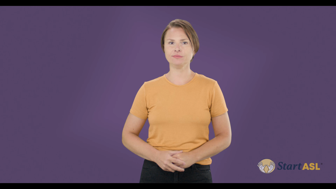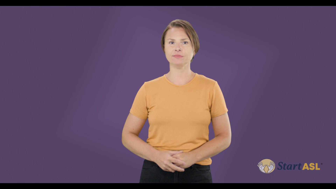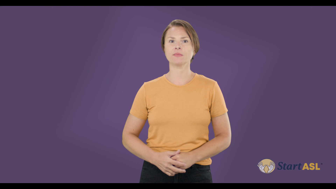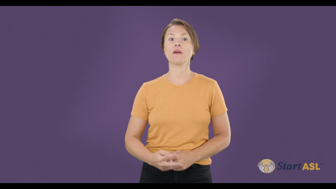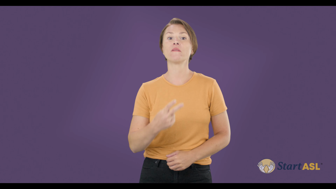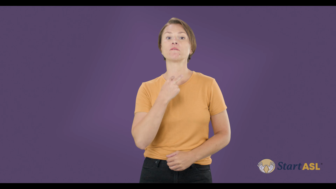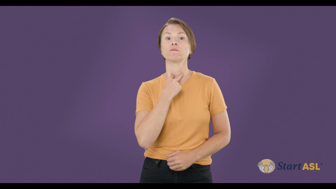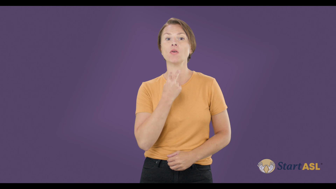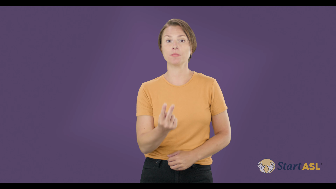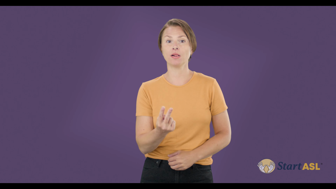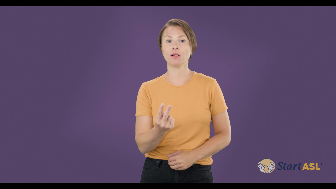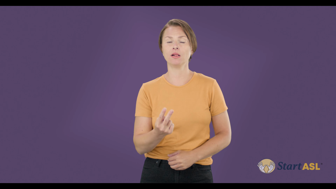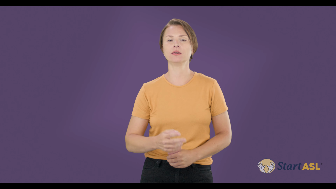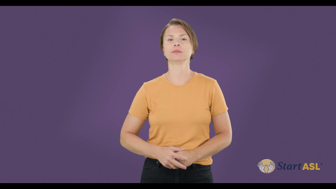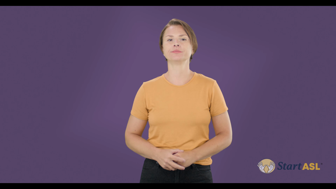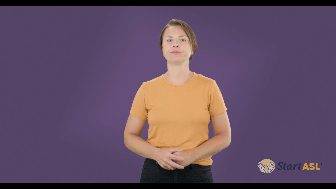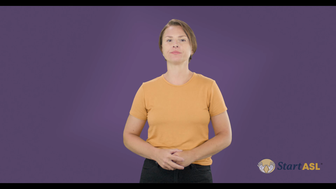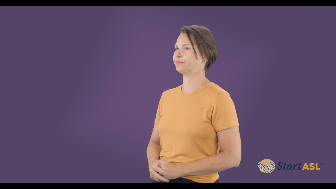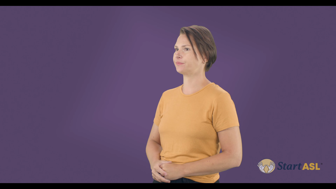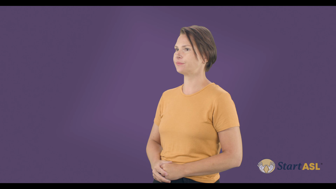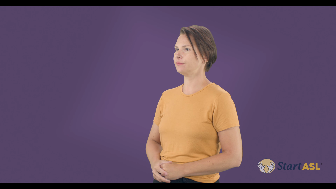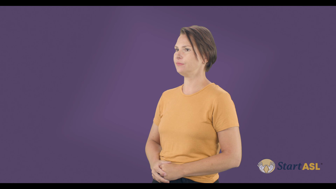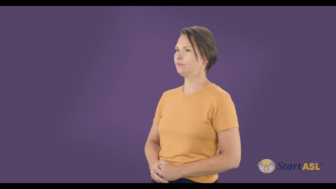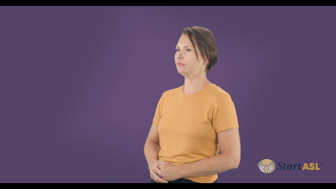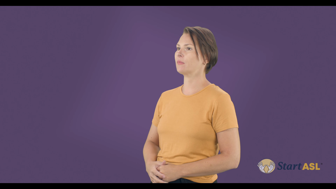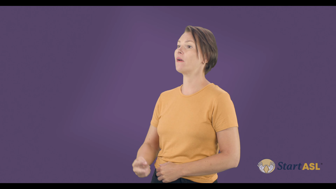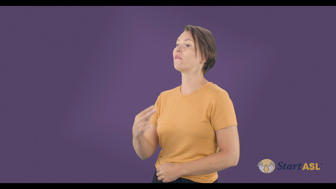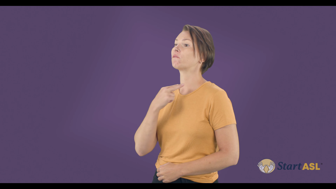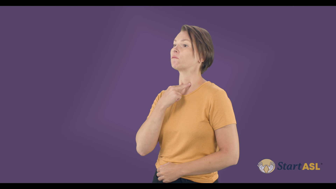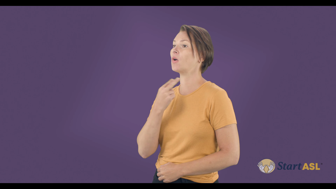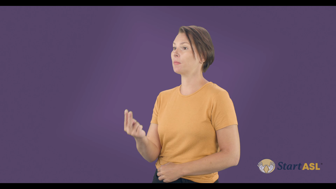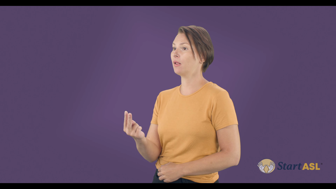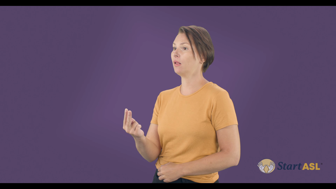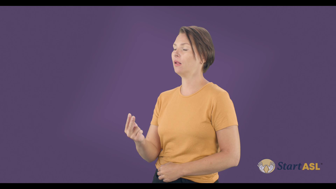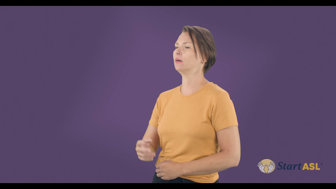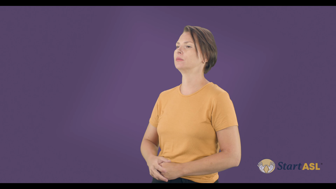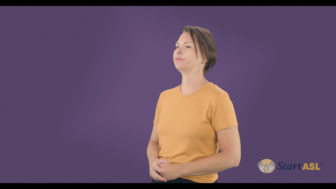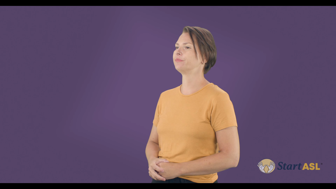verbal